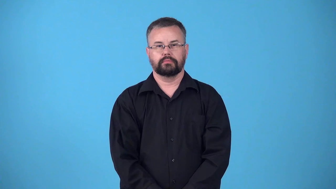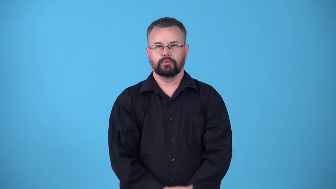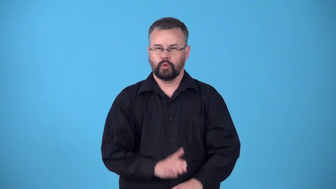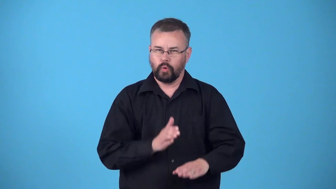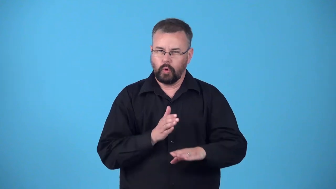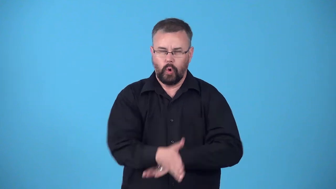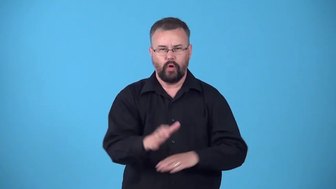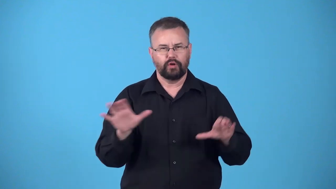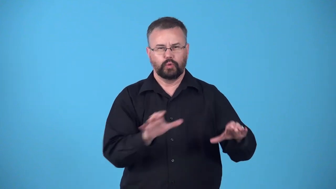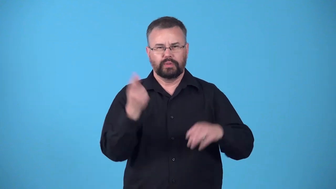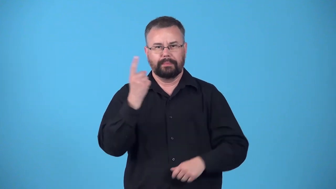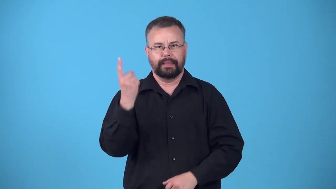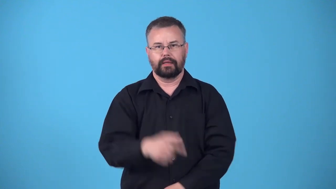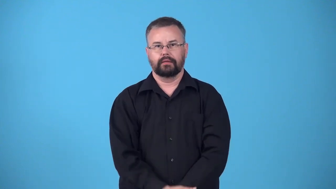go overboard